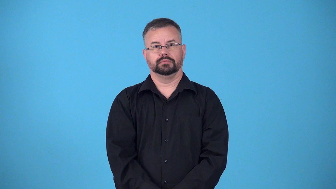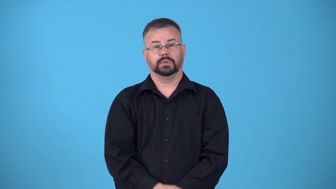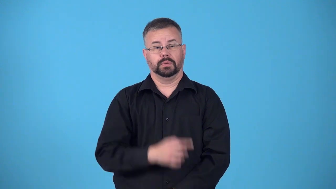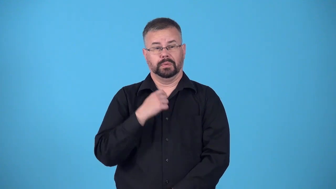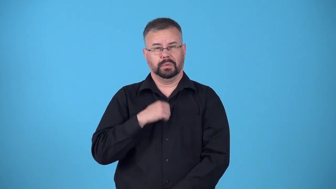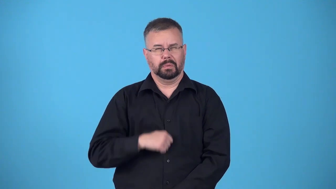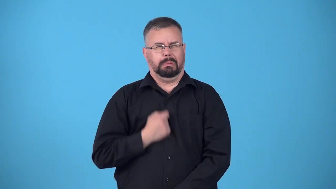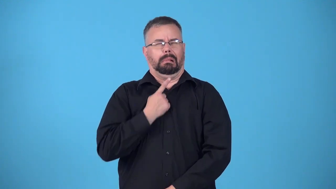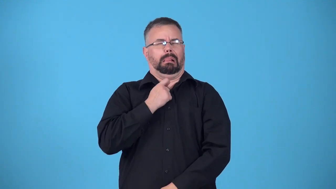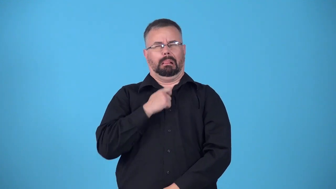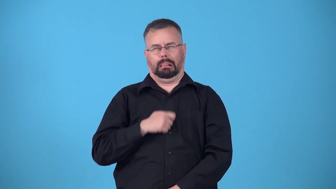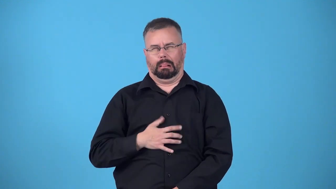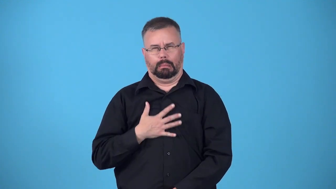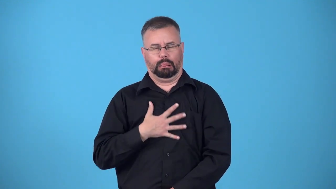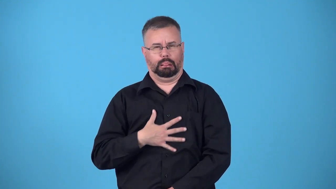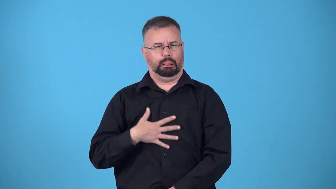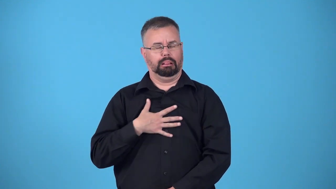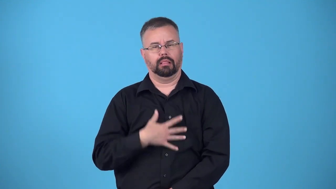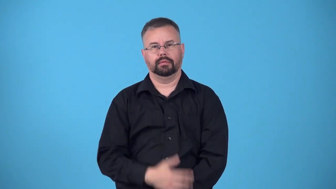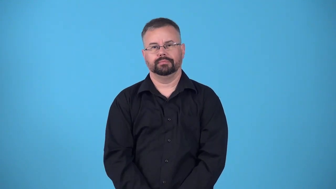reflux-body